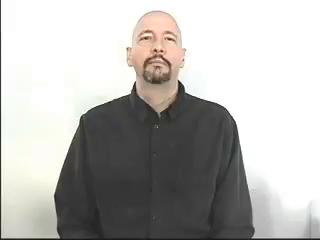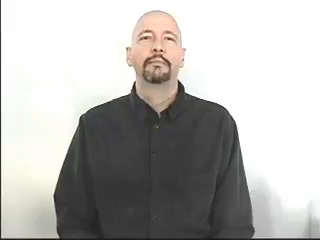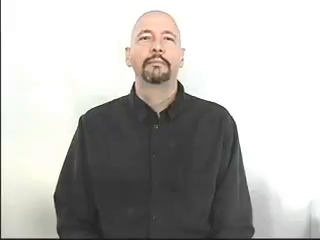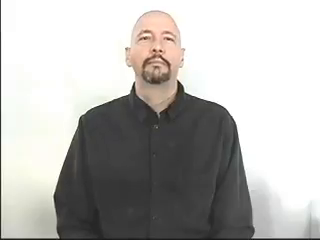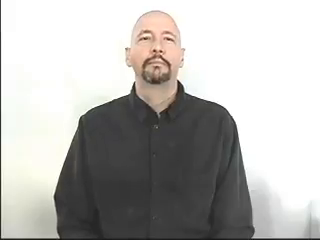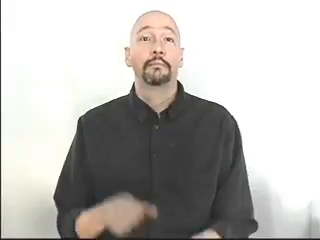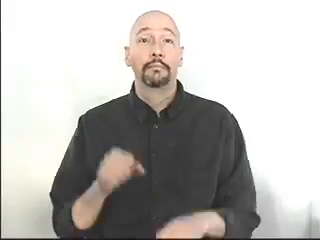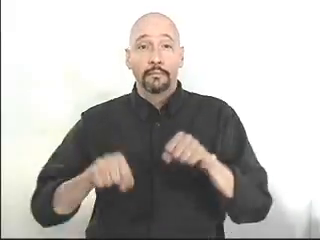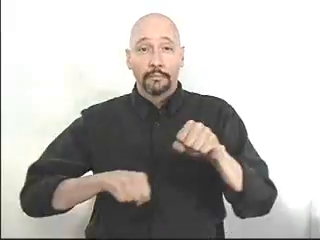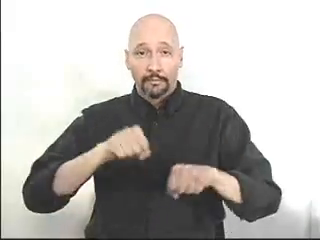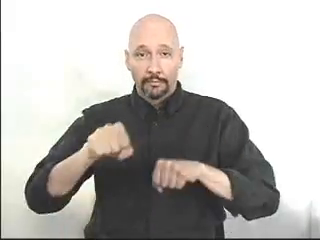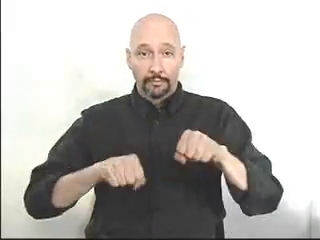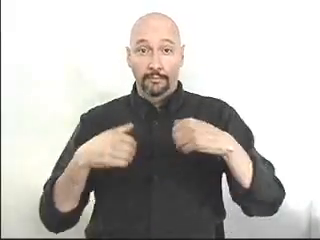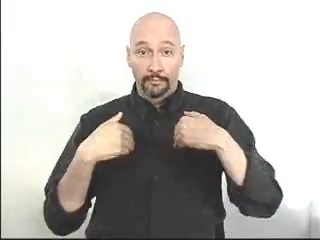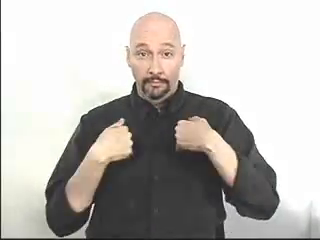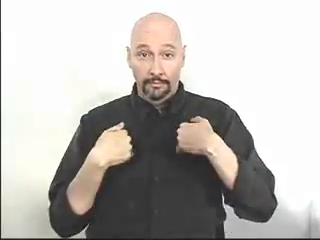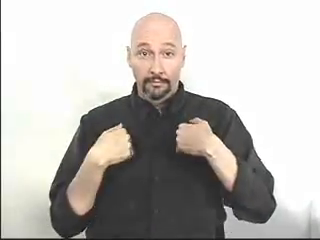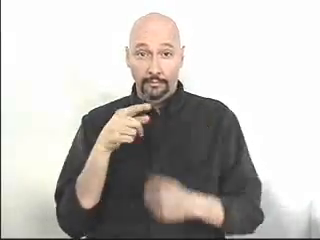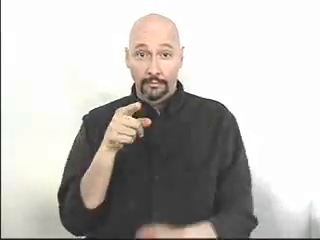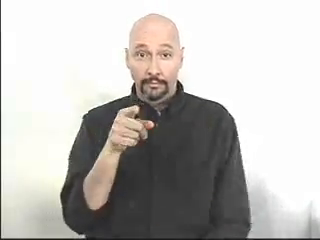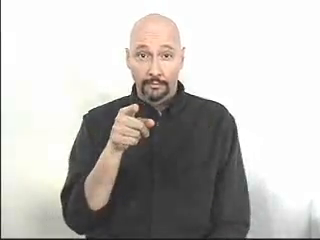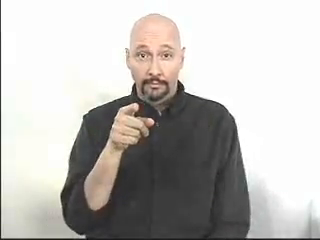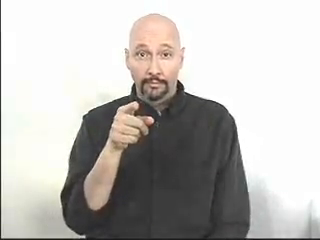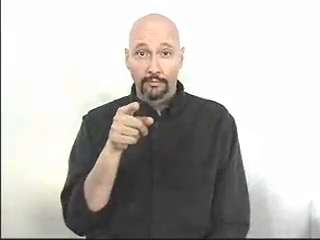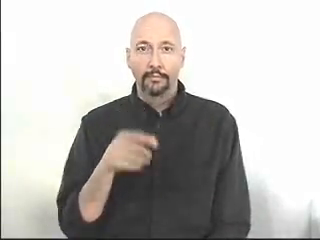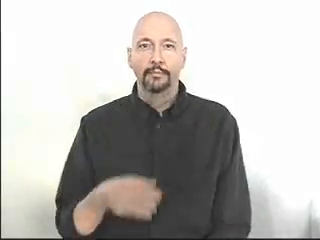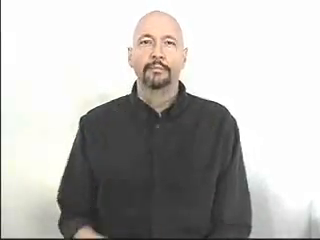bike have you